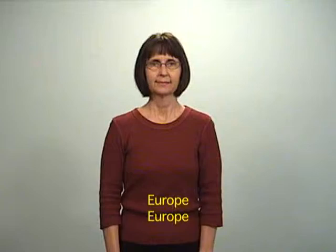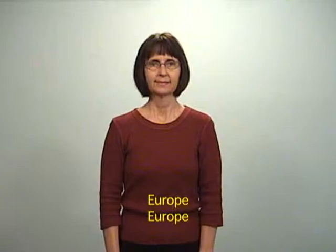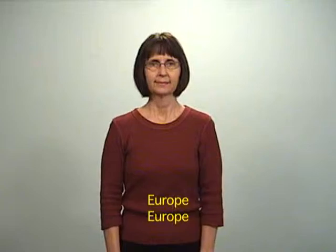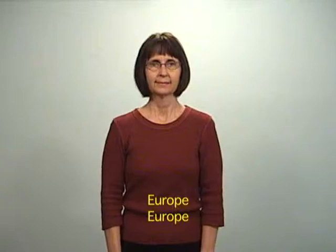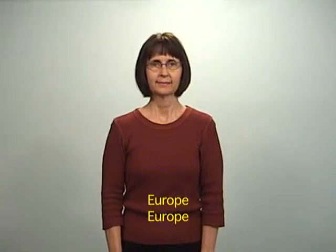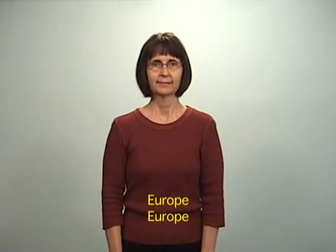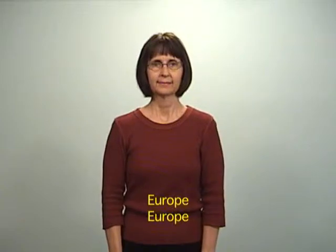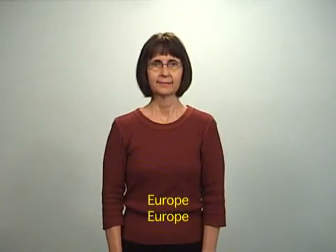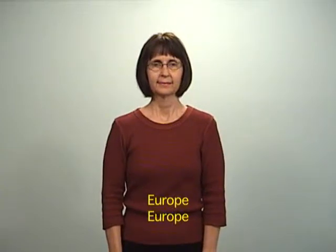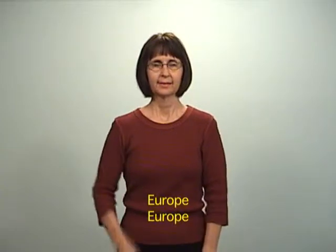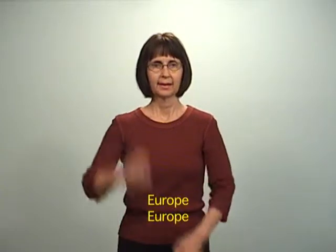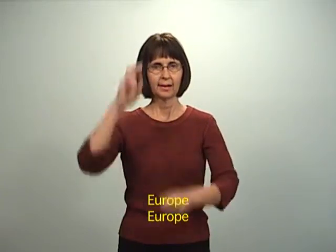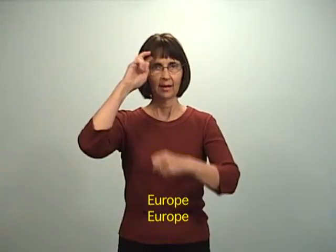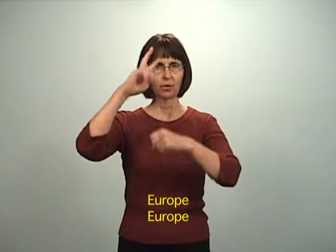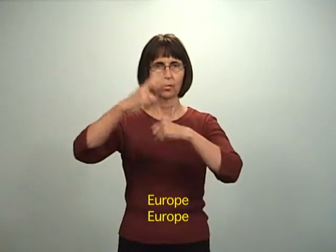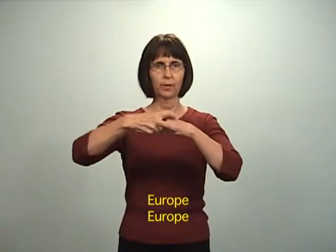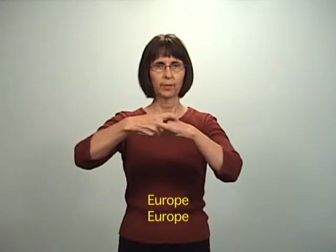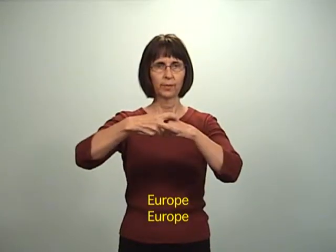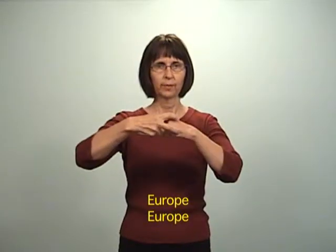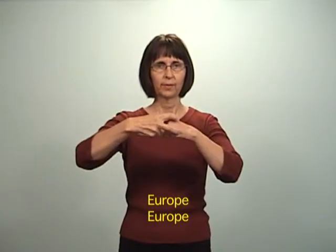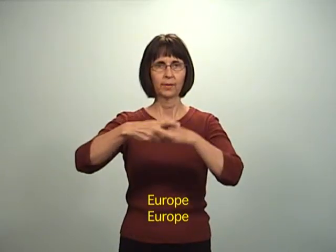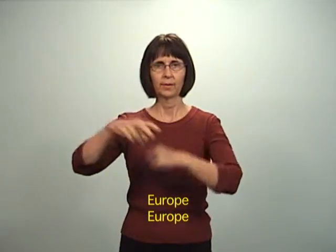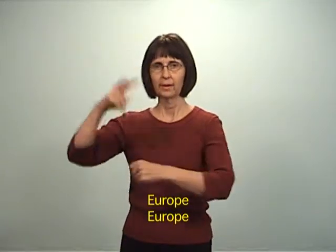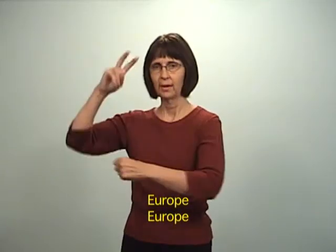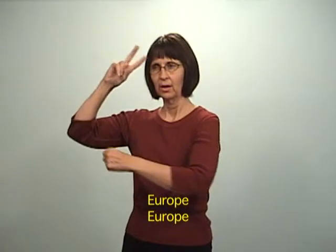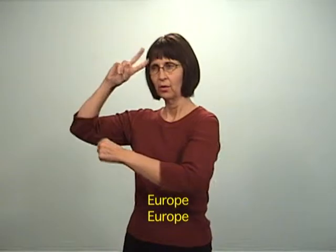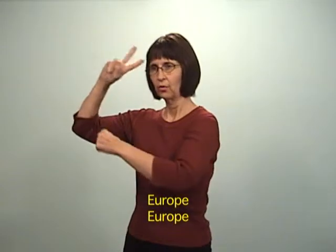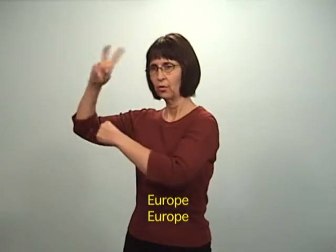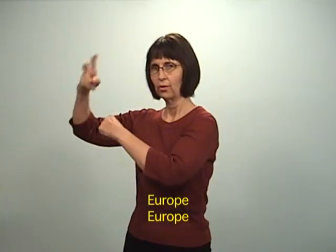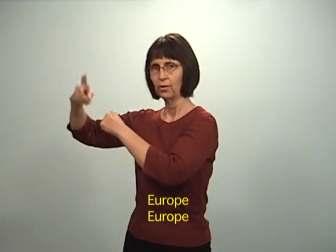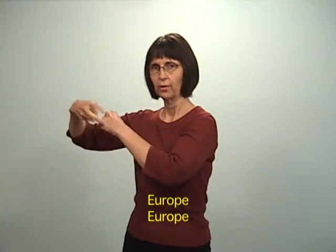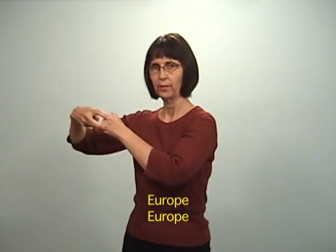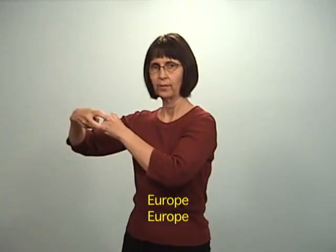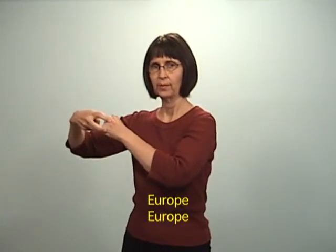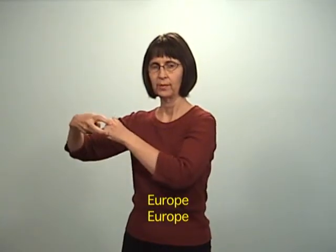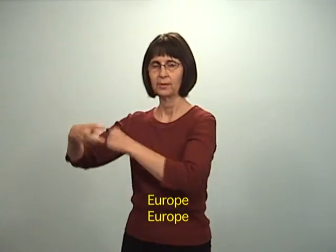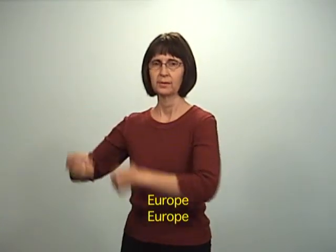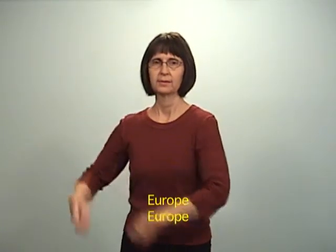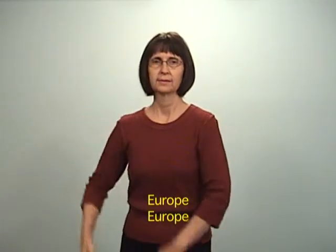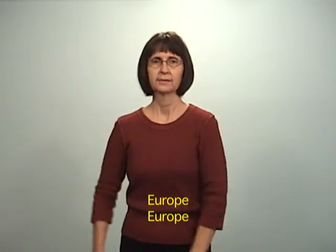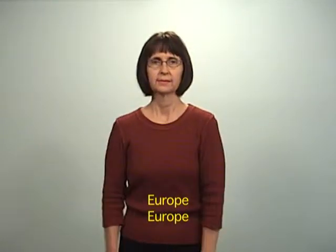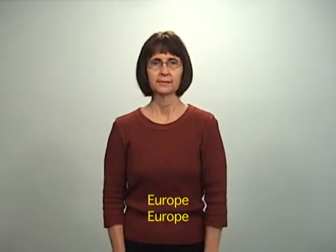Europe